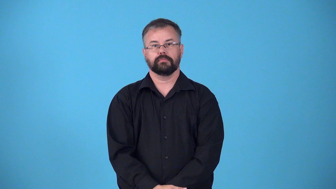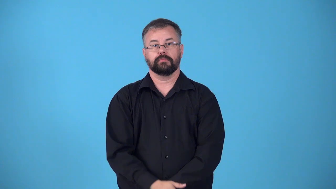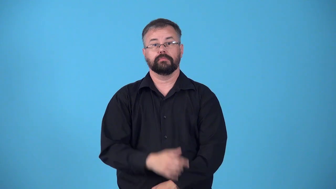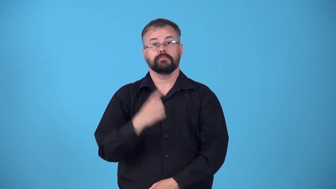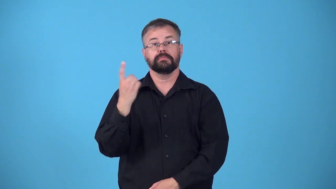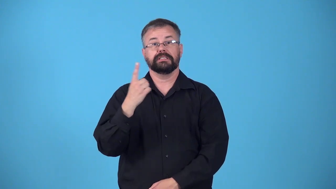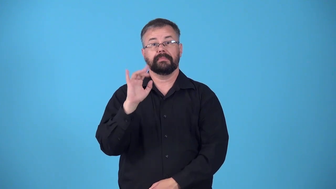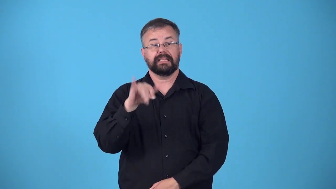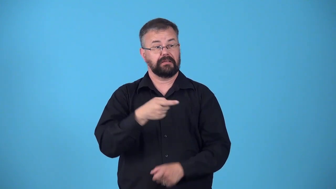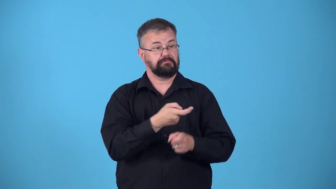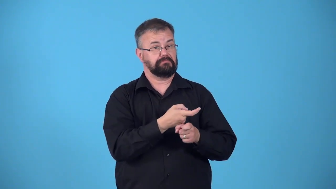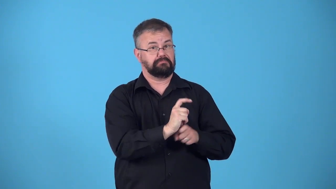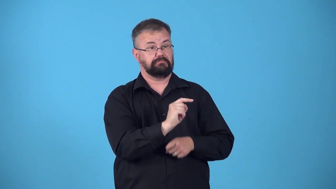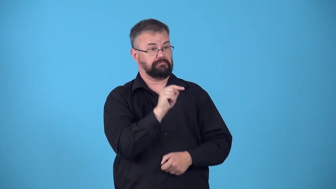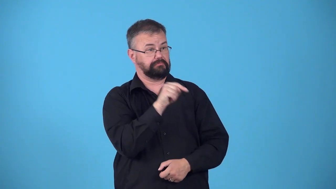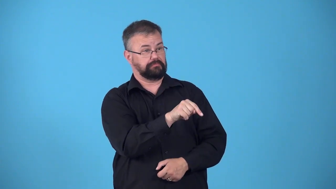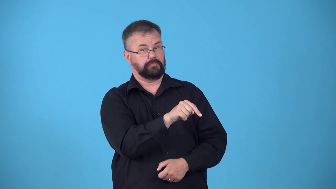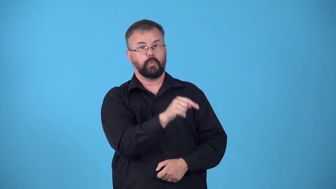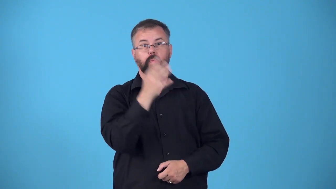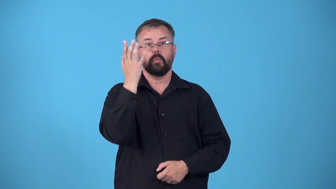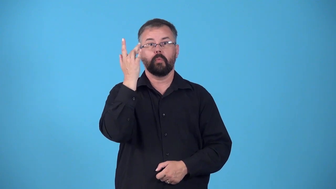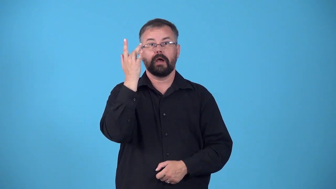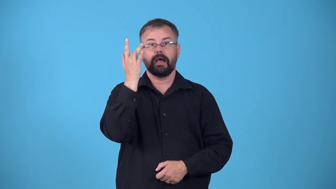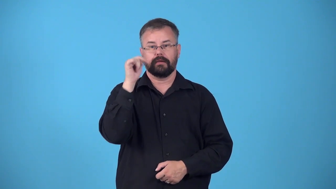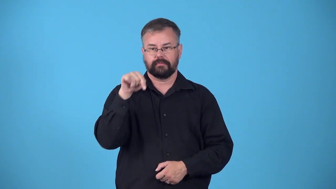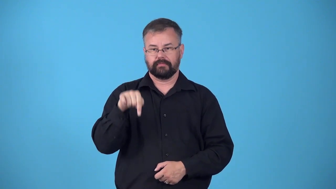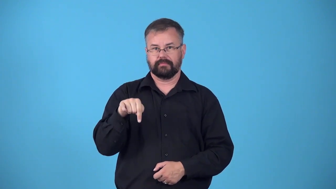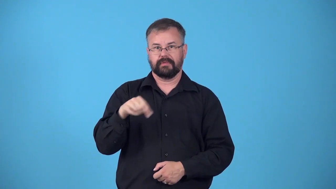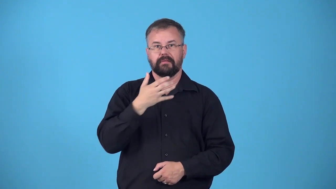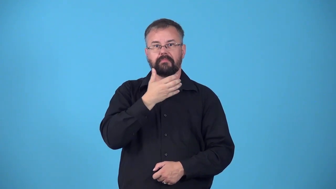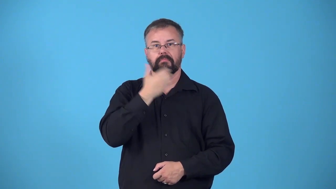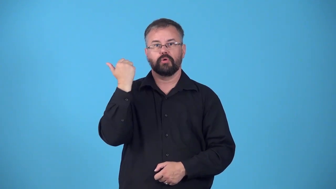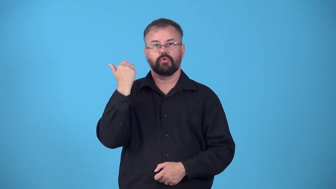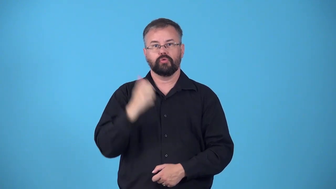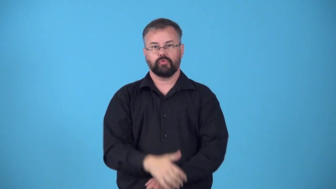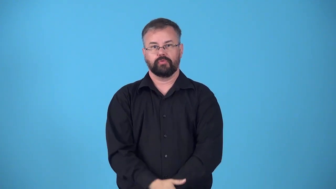foil